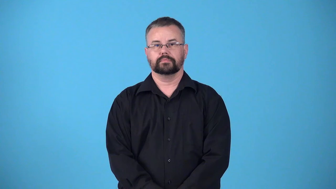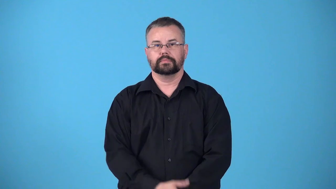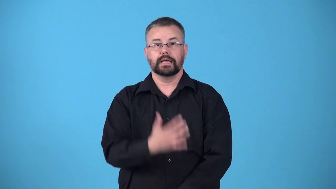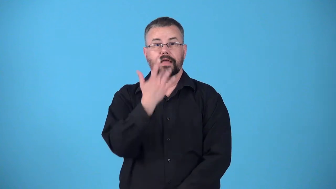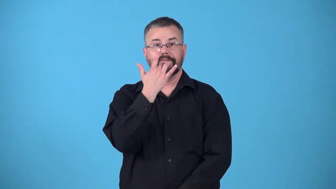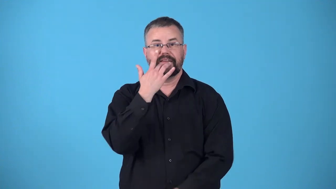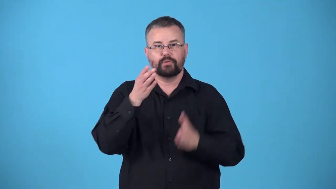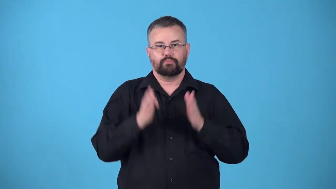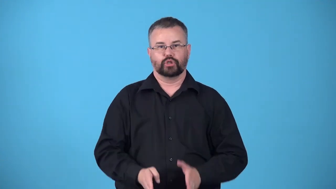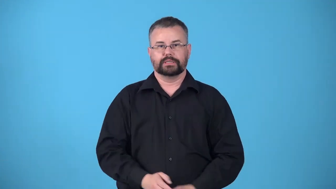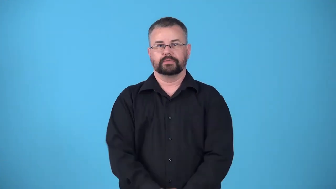blue eyed boy